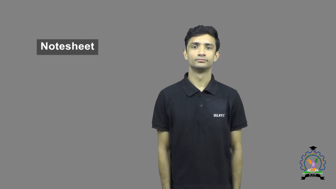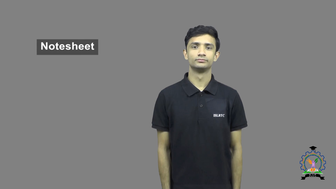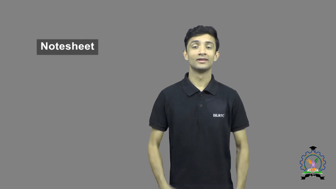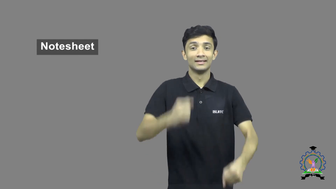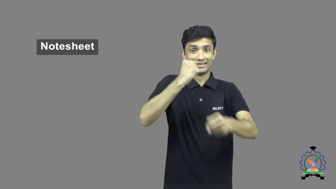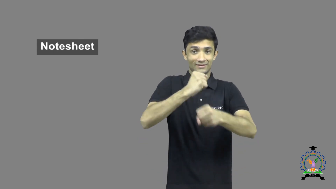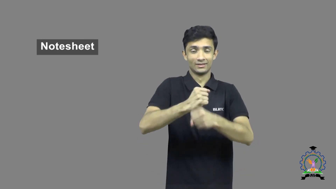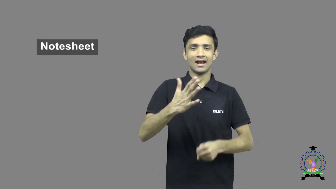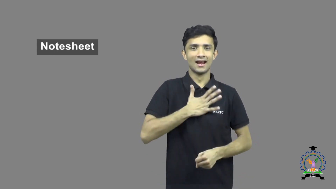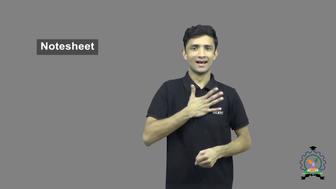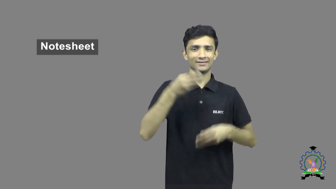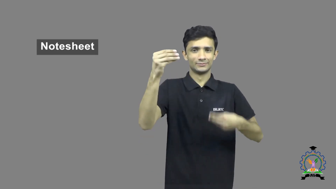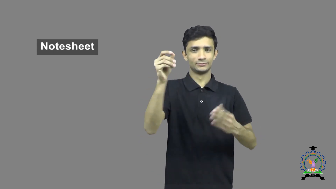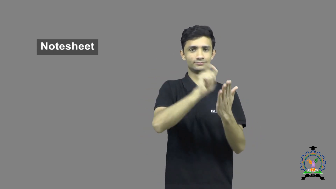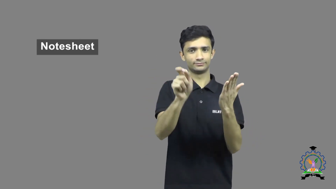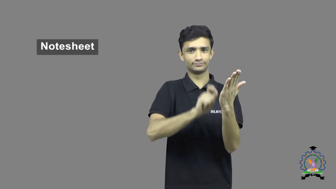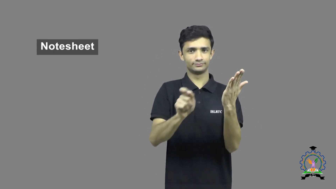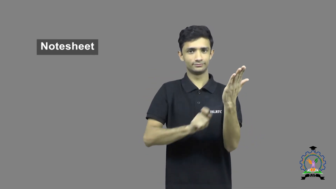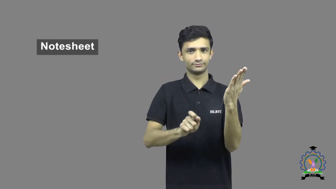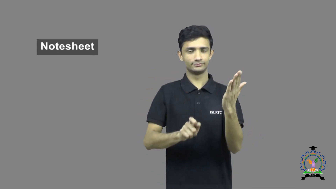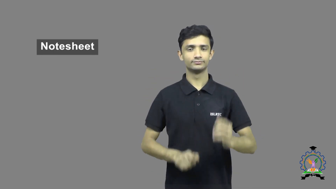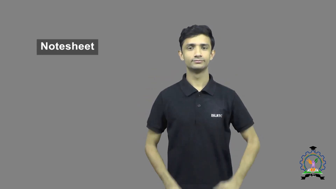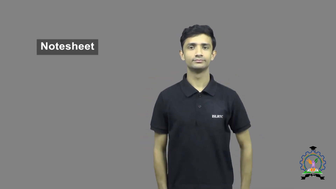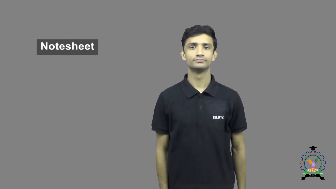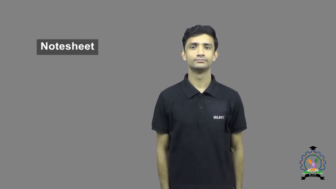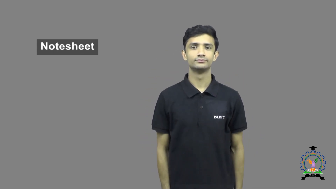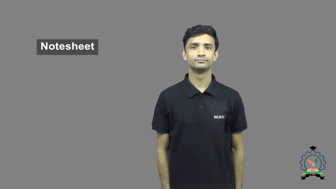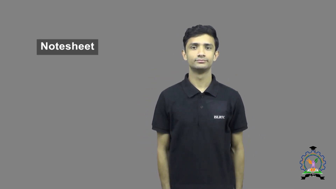Notesheet